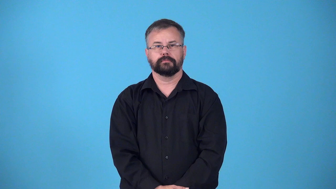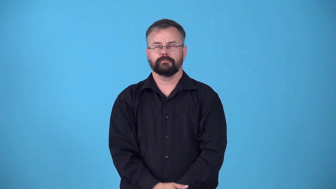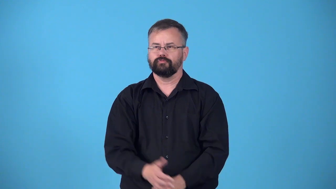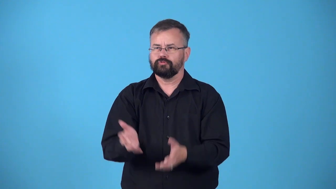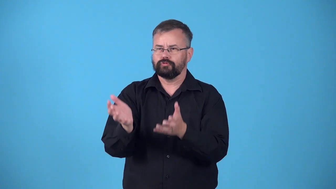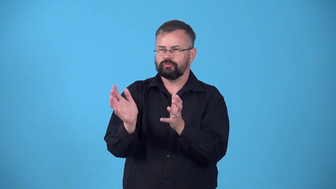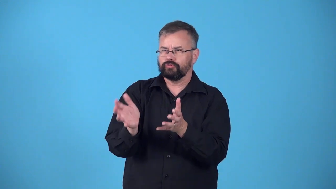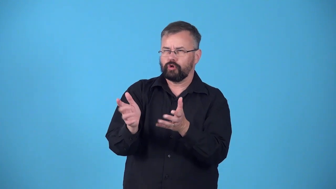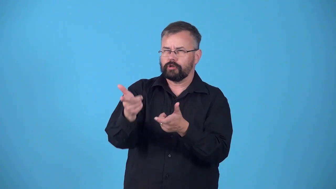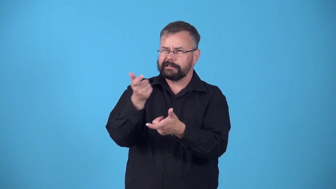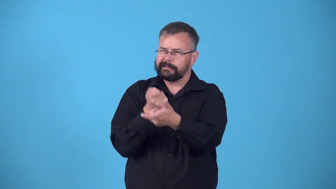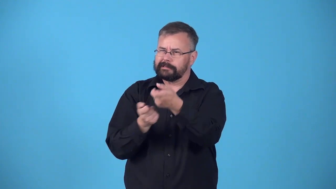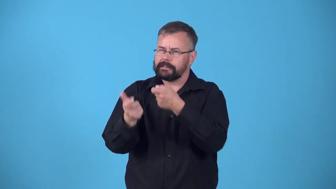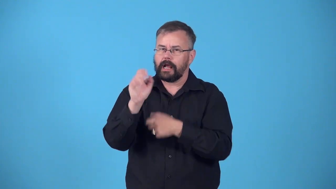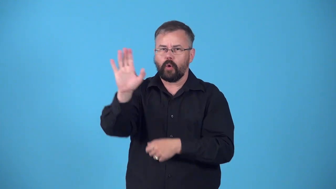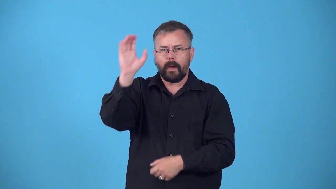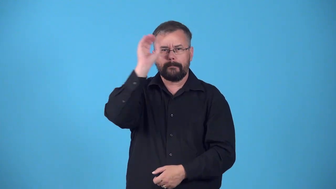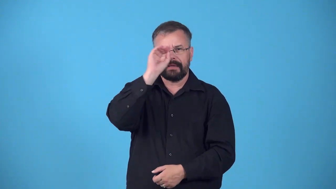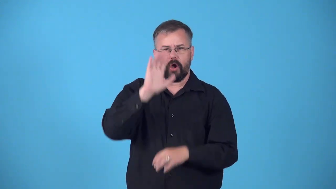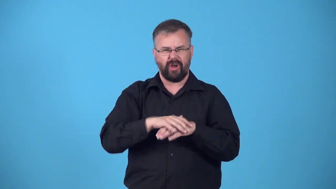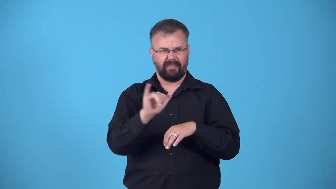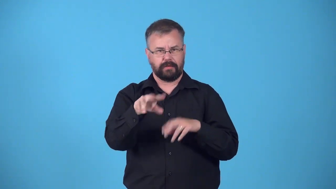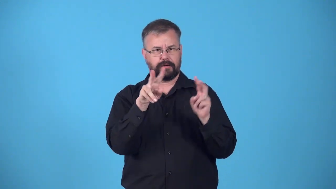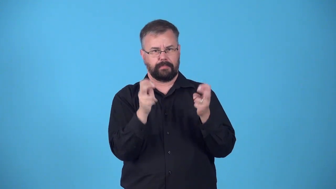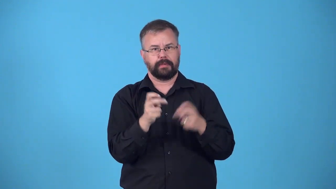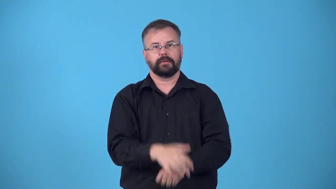feel out